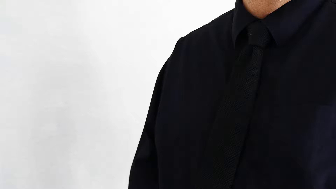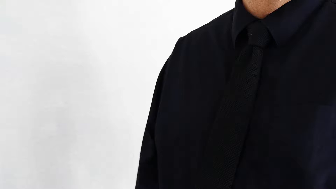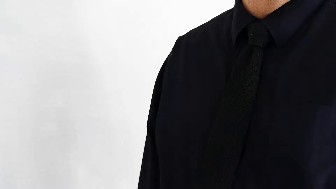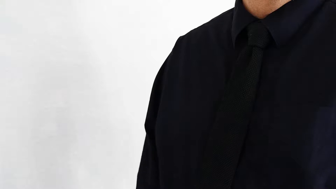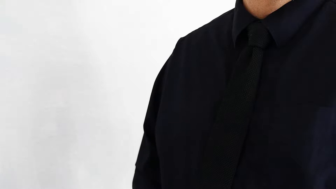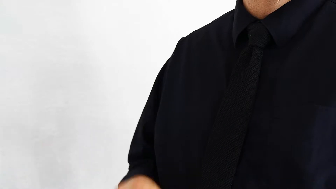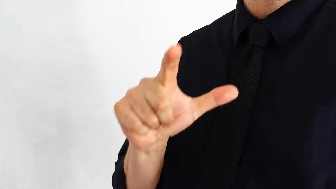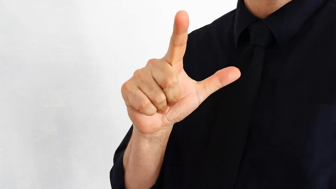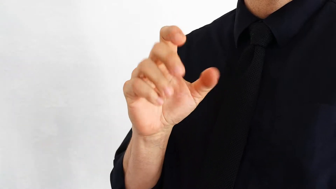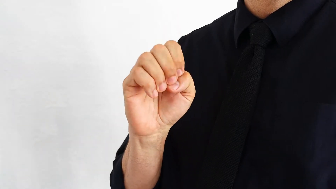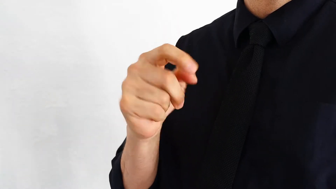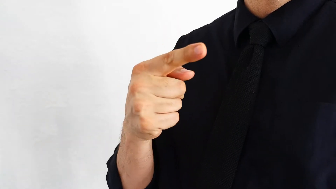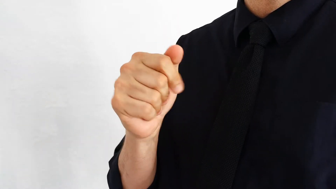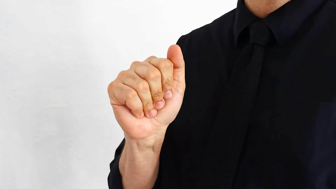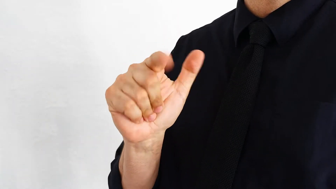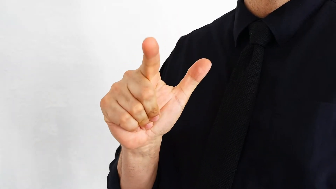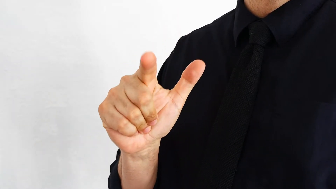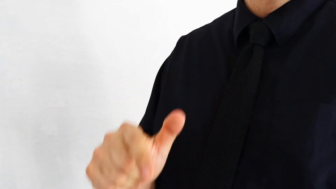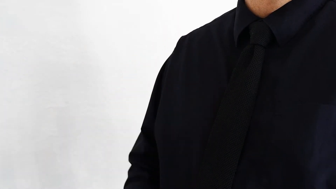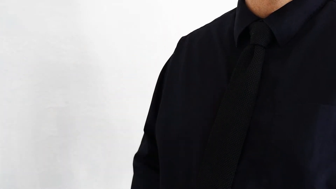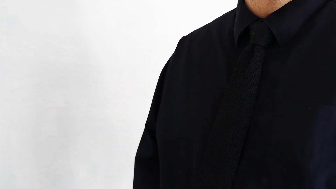L-E-G-A-L